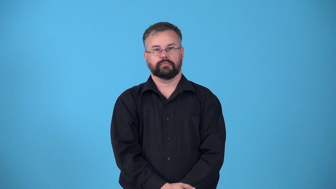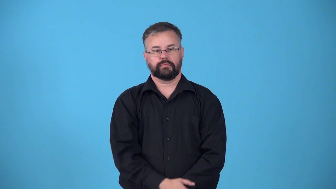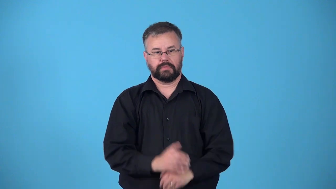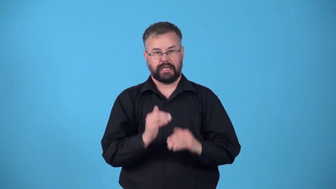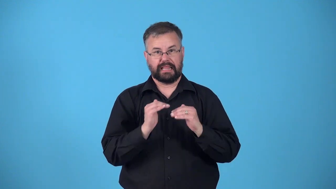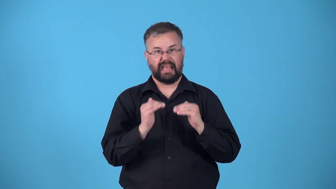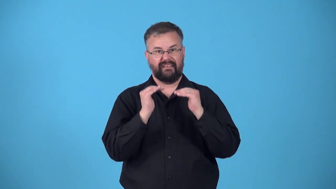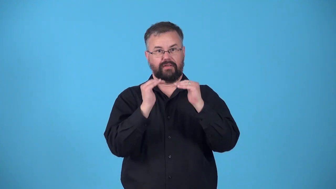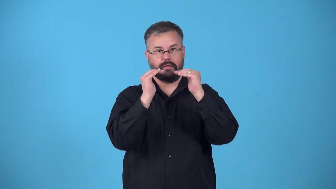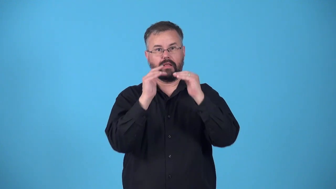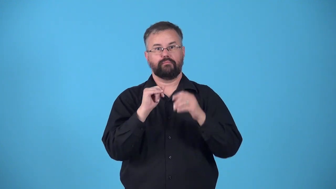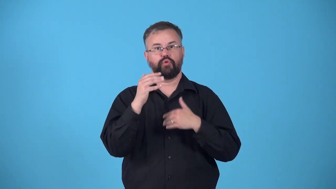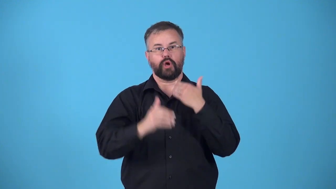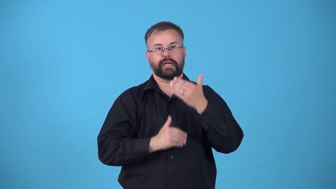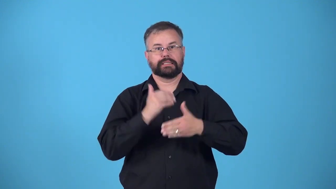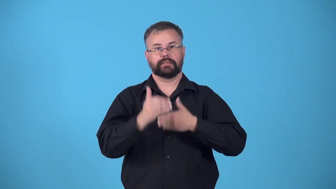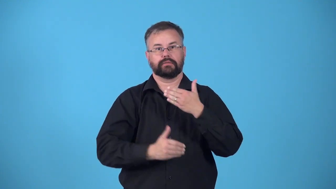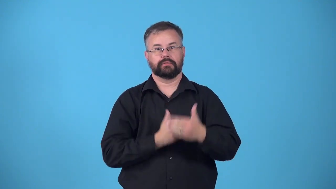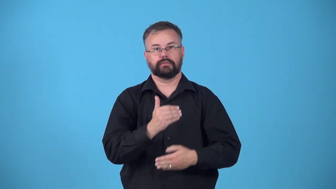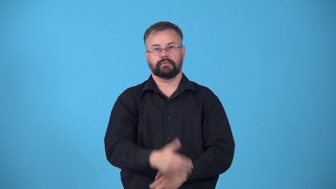gaining ground